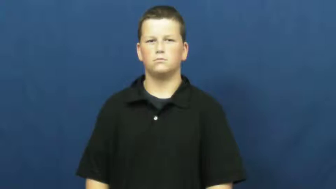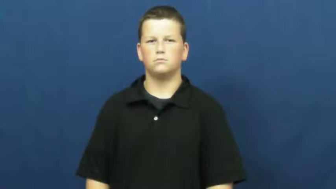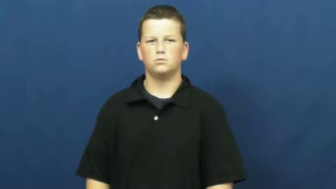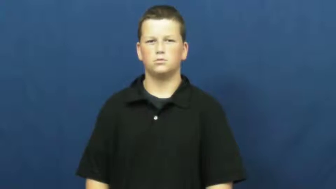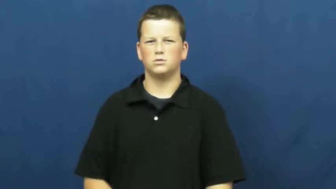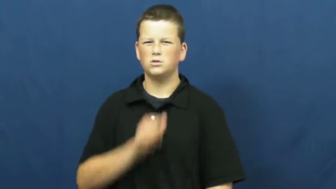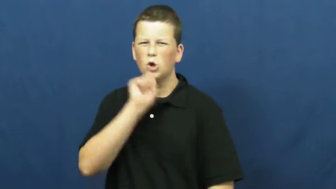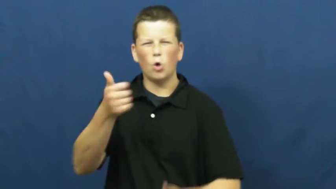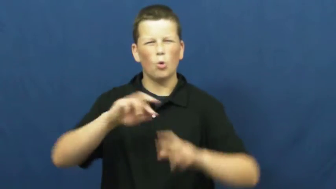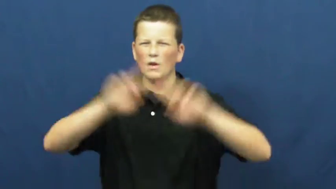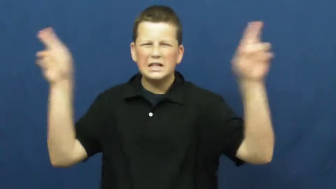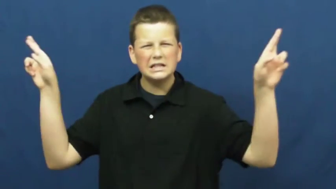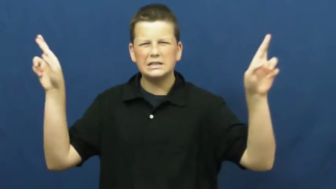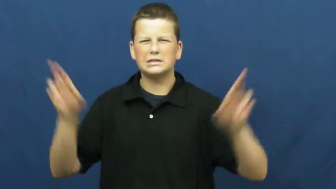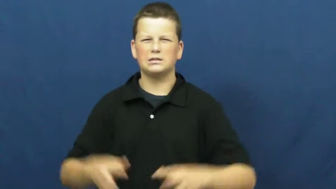unready